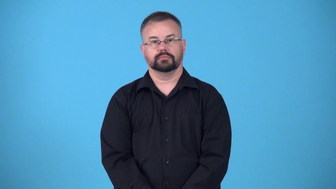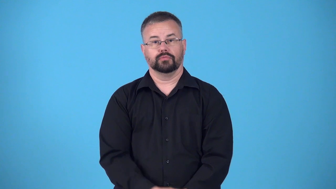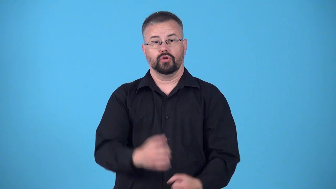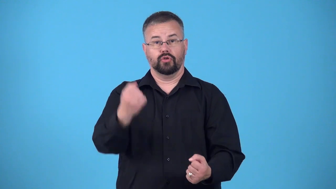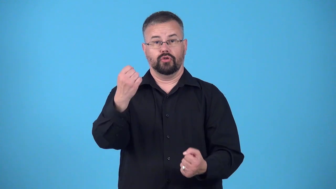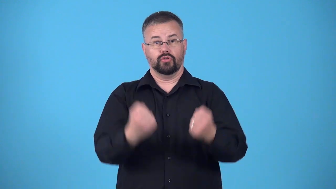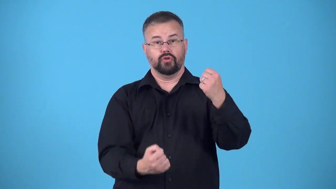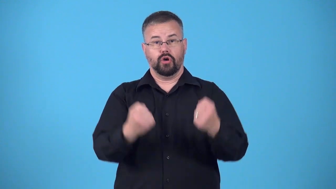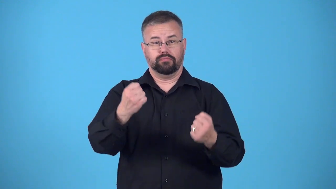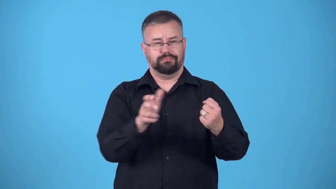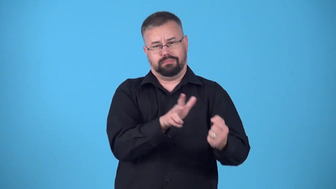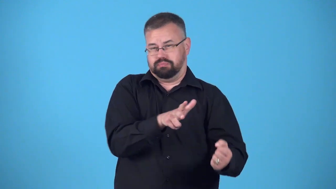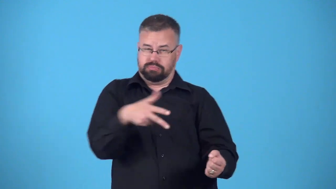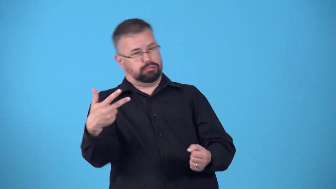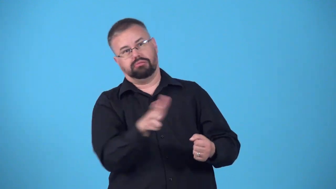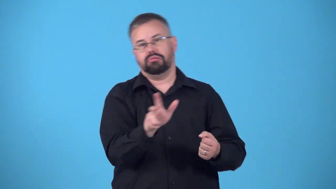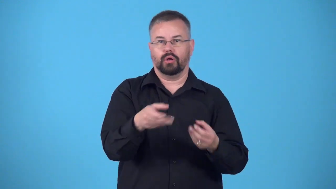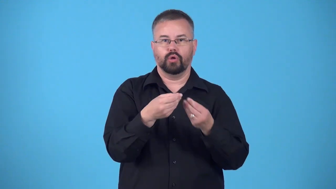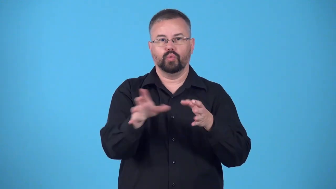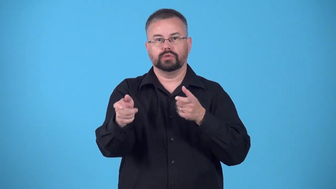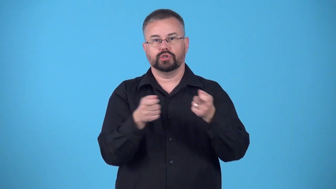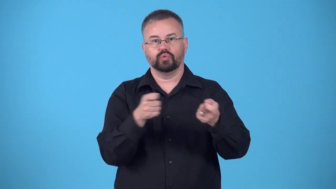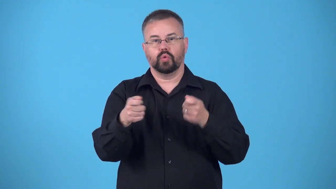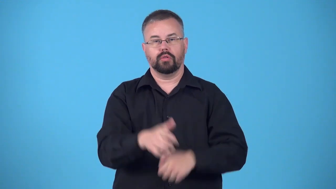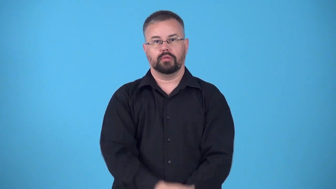spin out